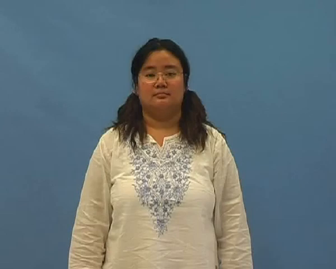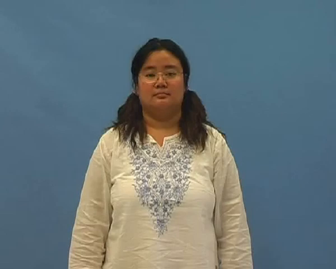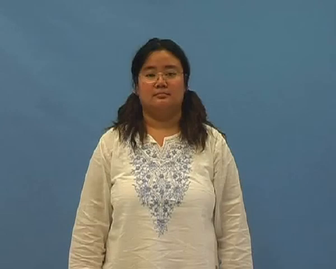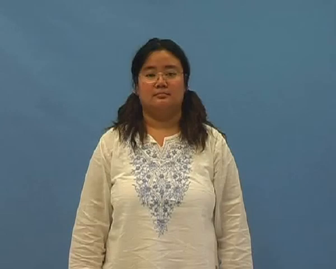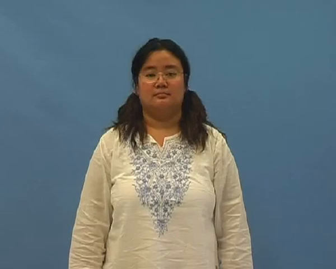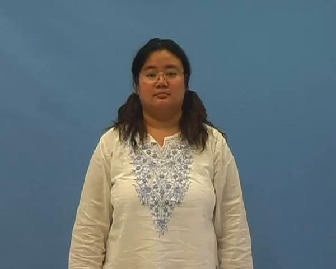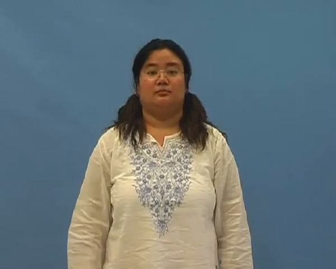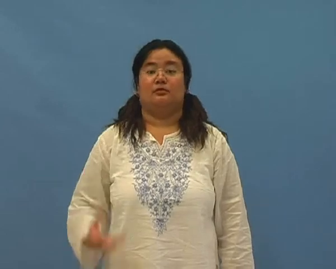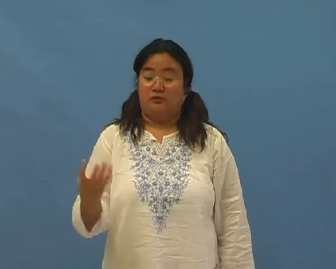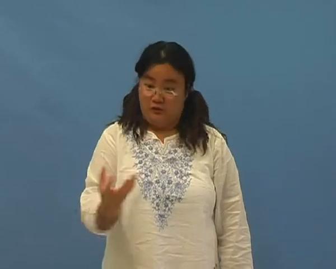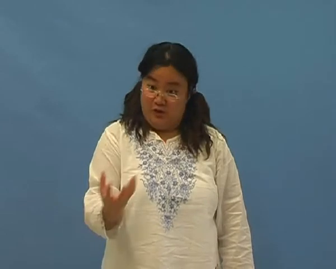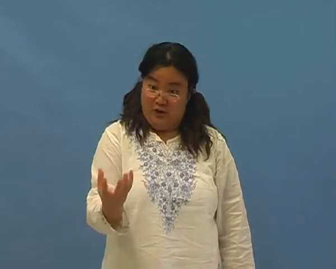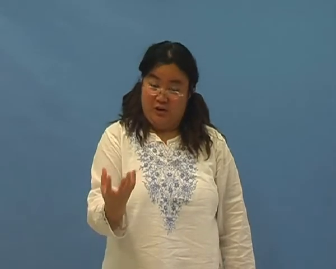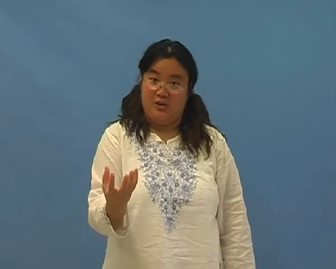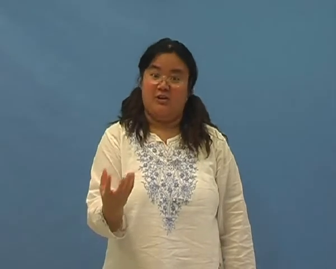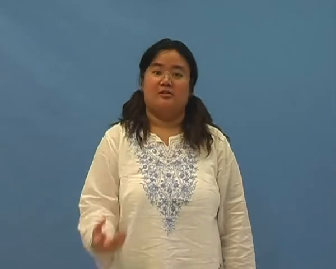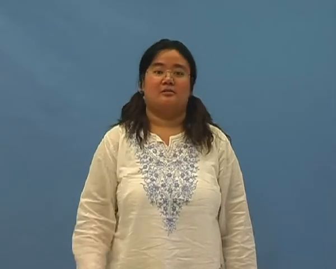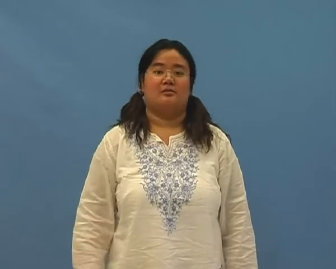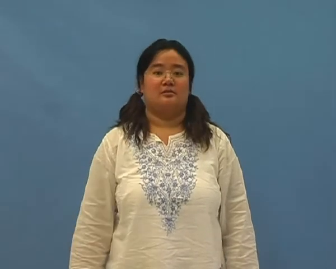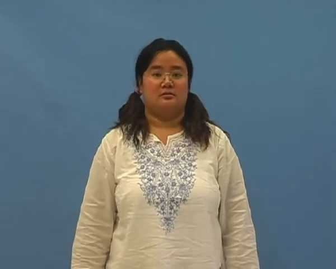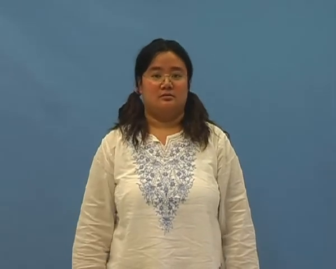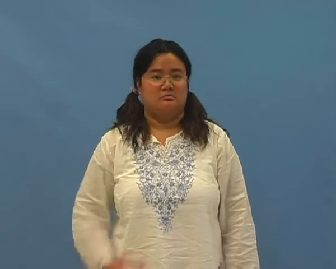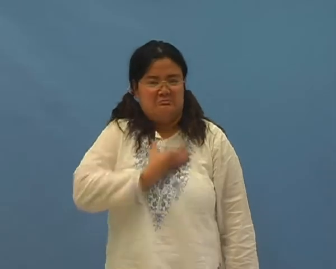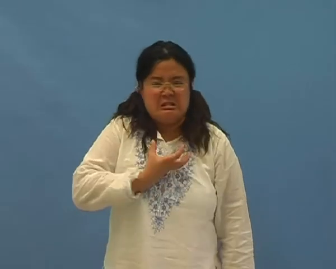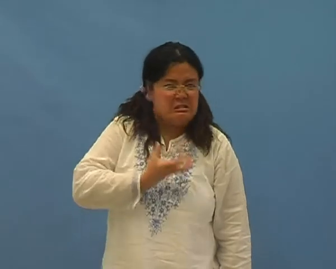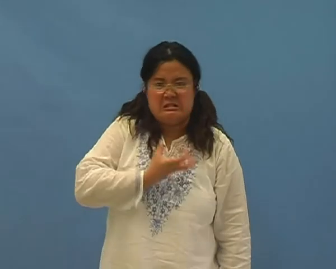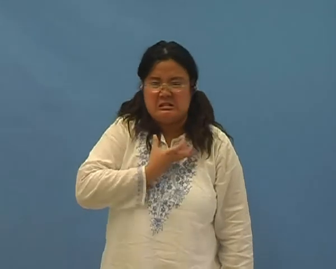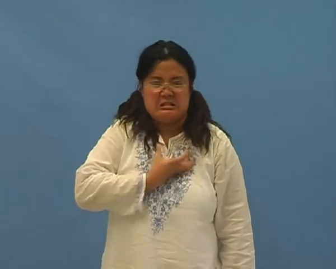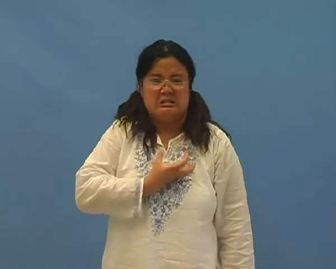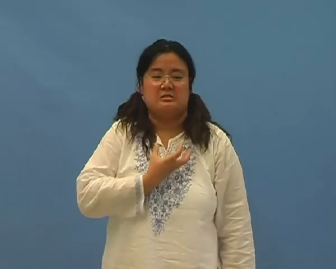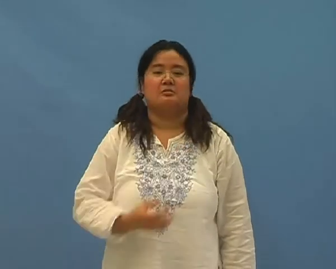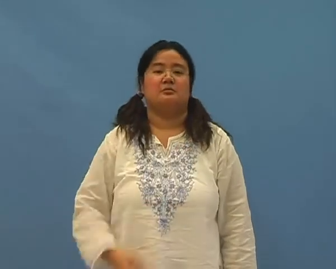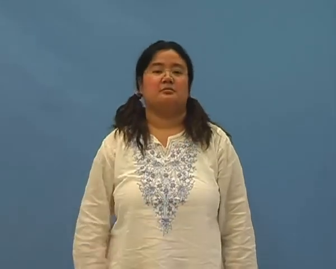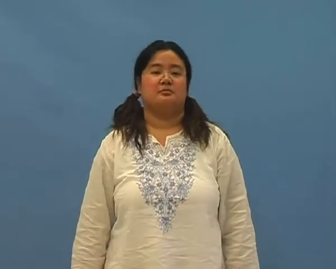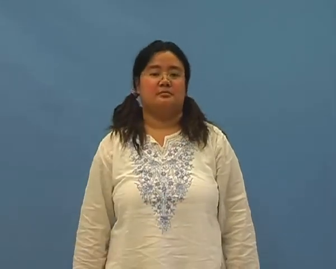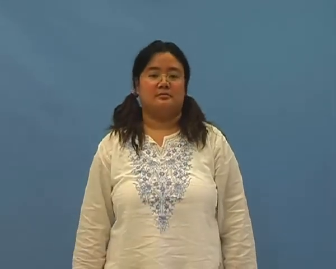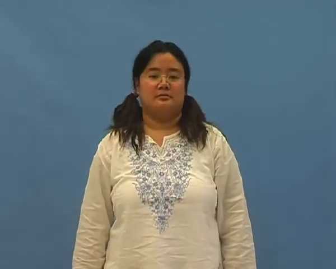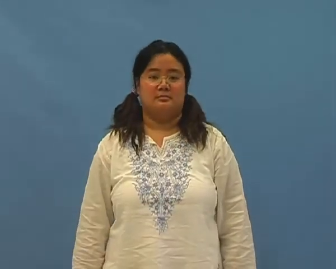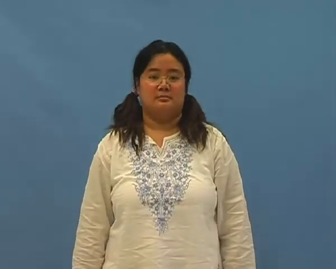anger